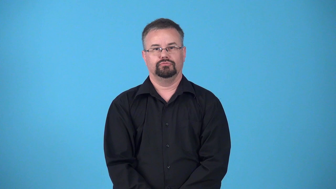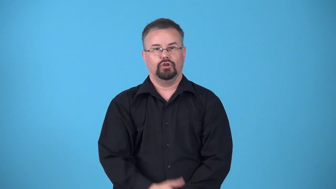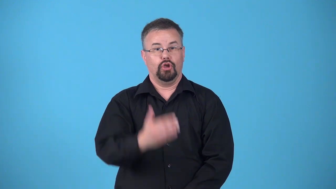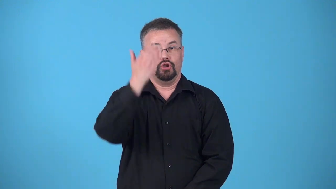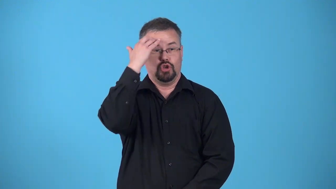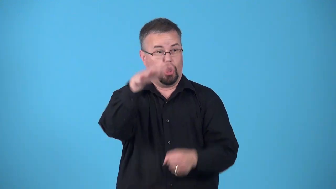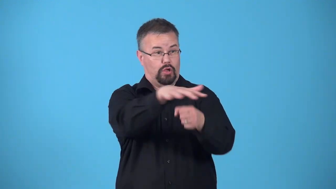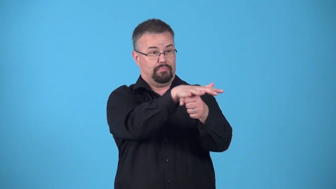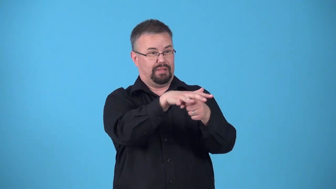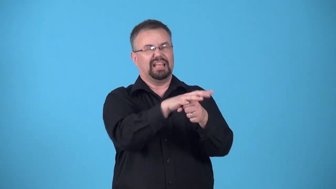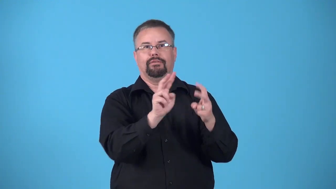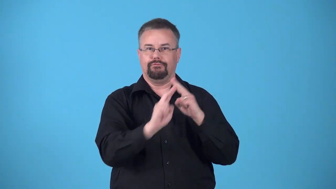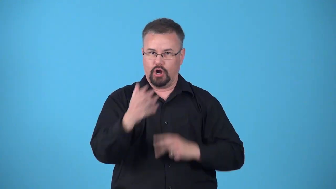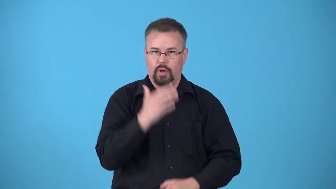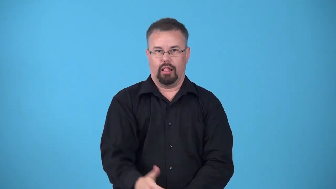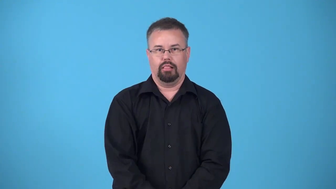know it like the back of my hand